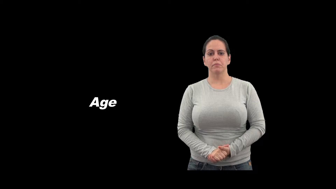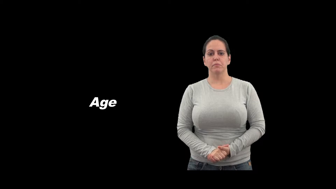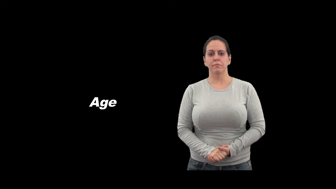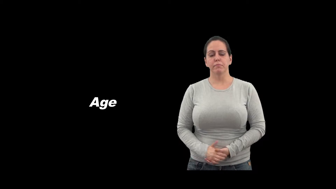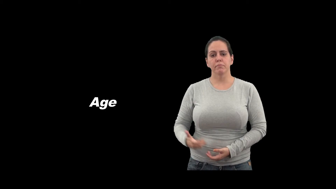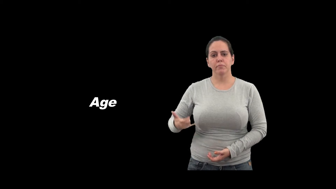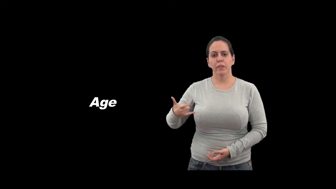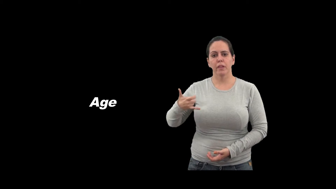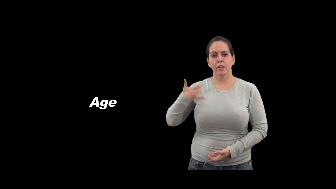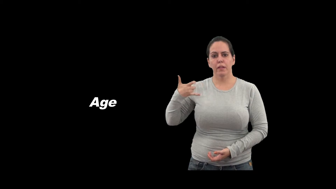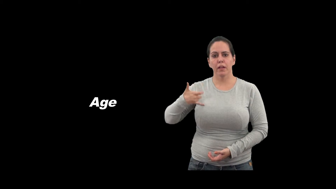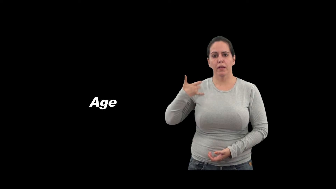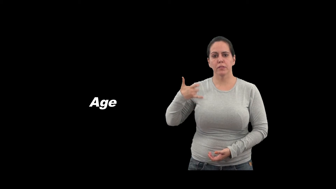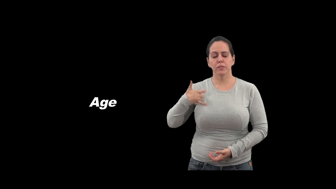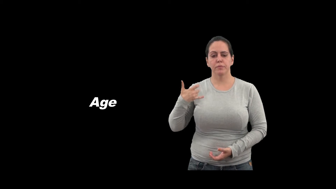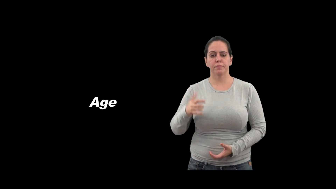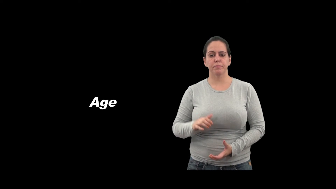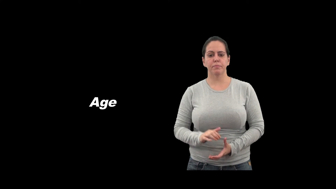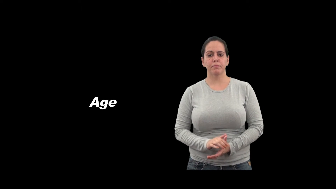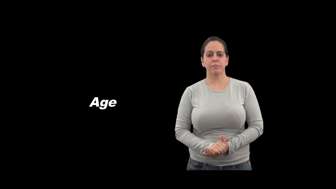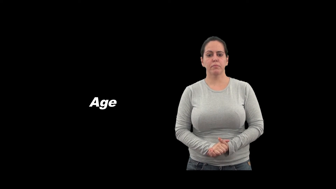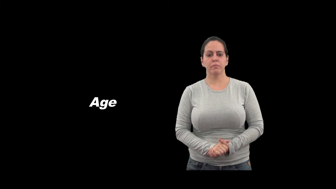Age